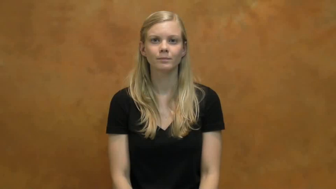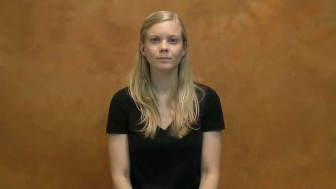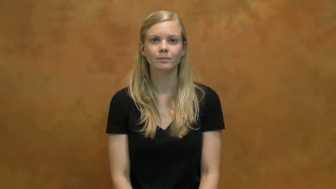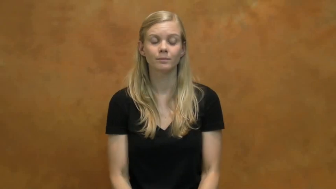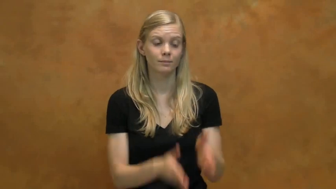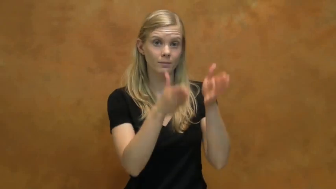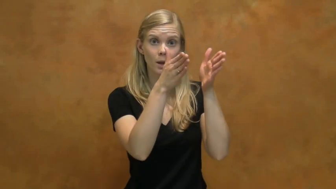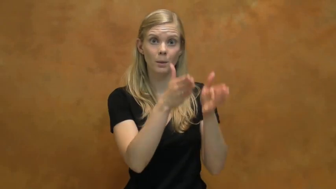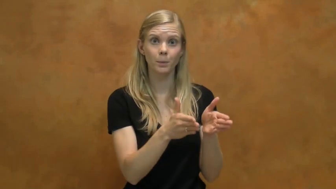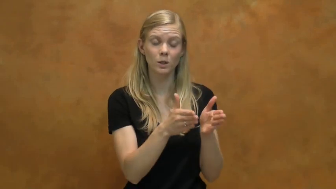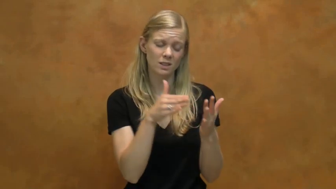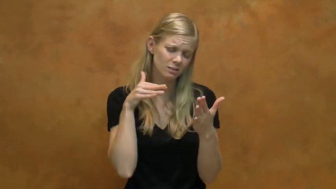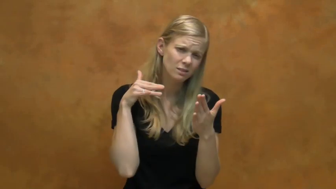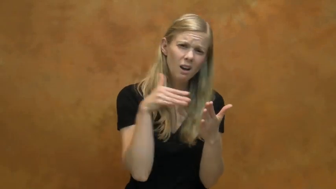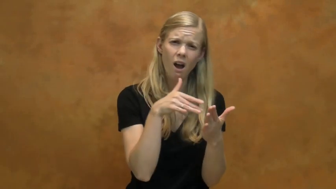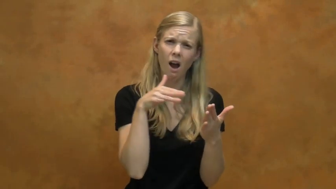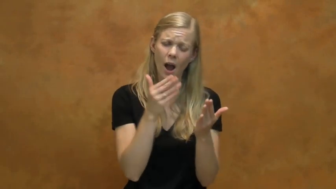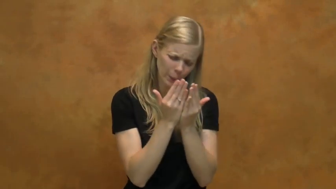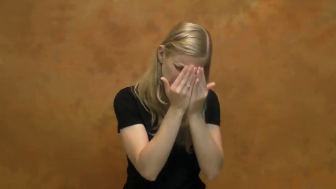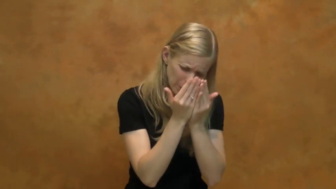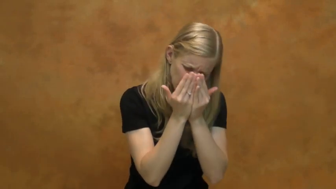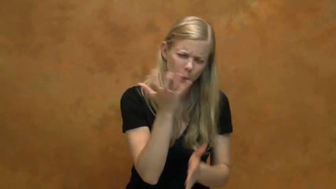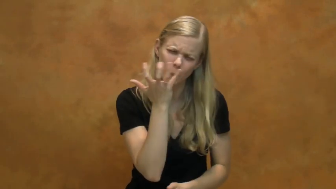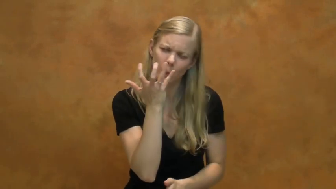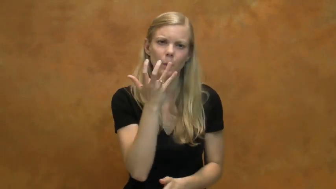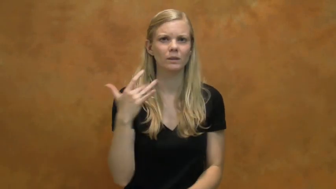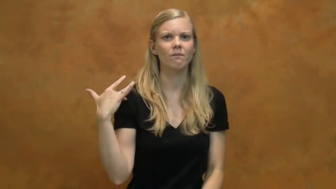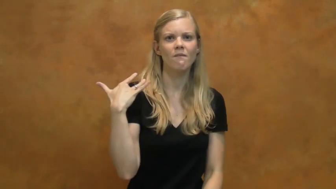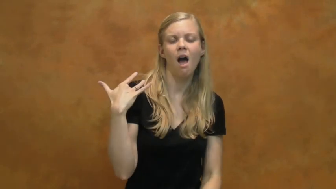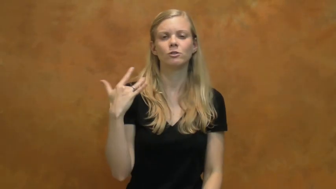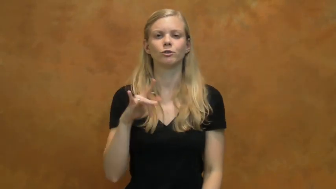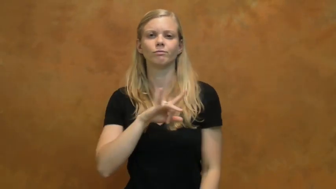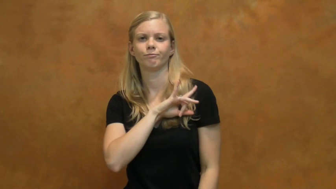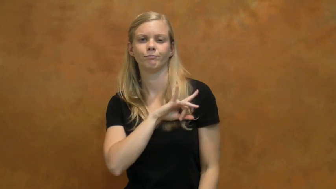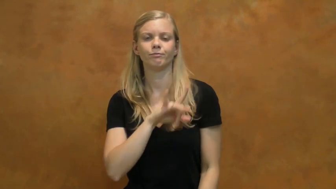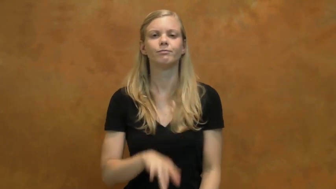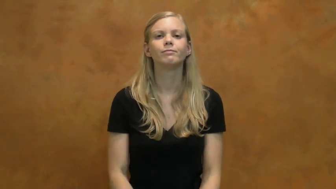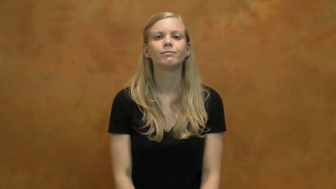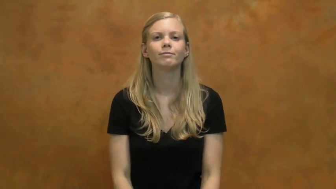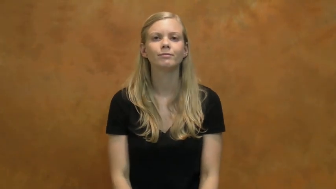fashionista